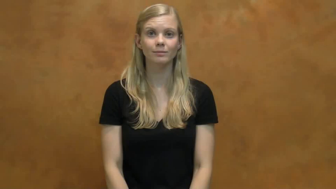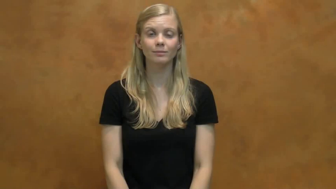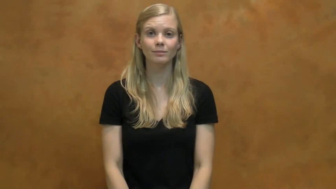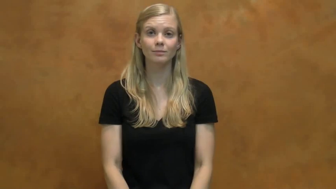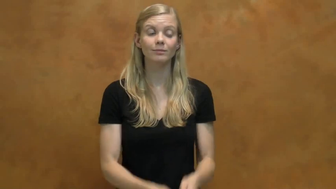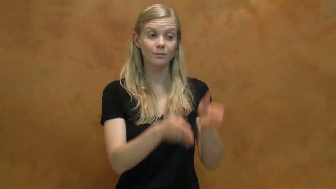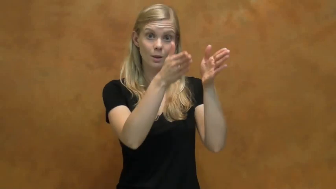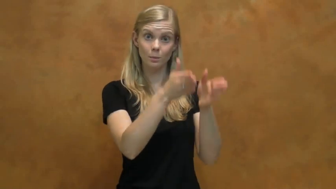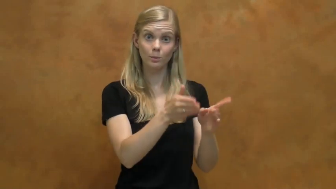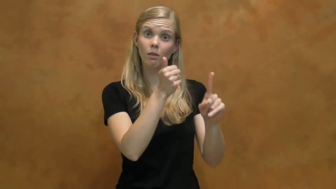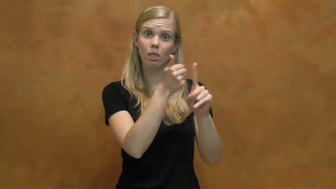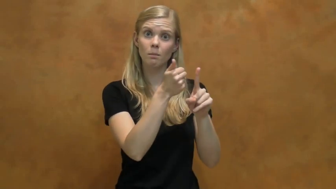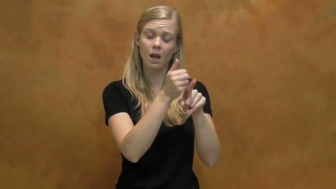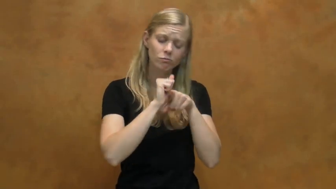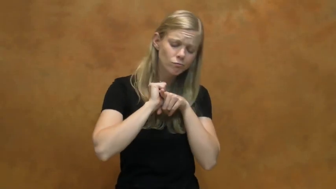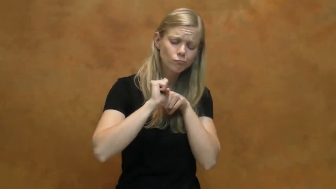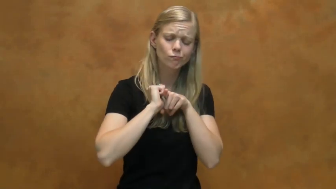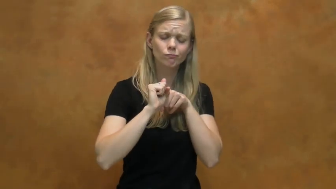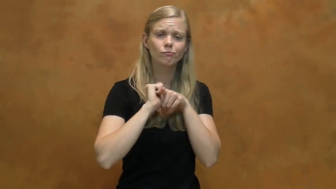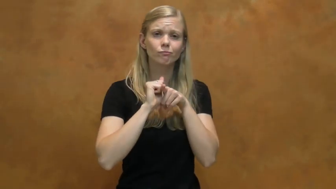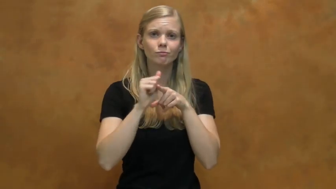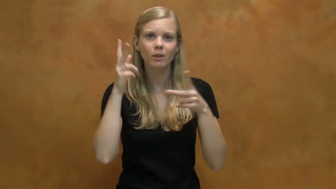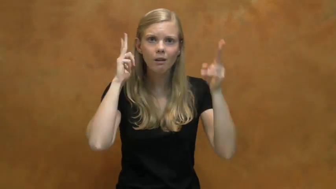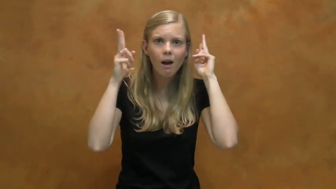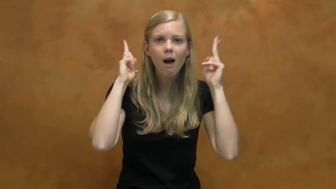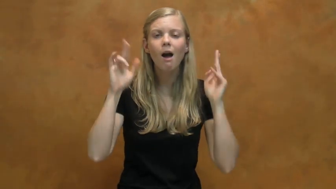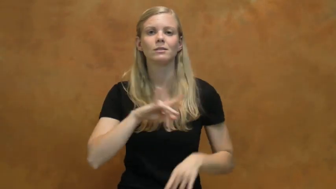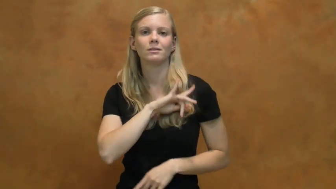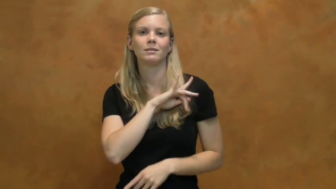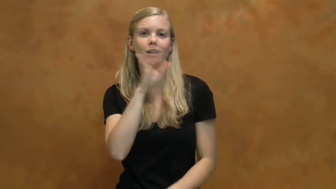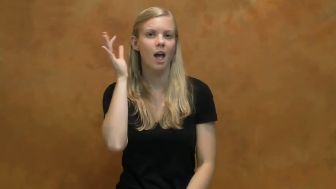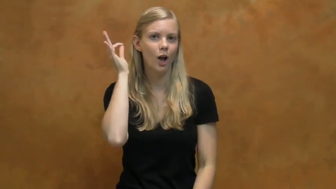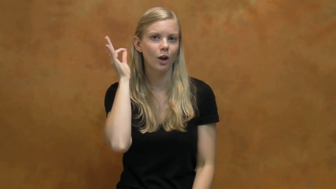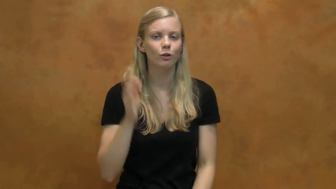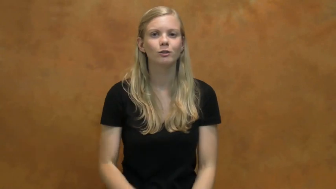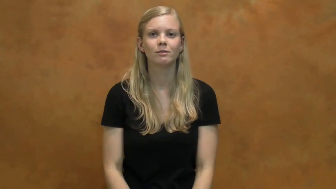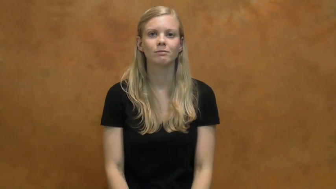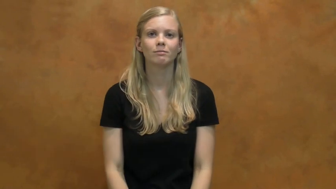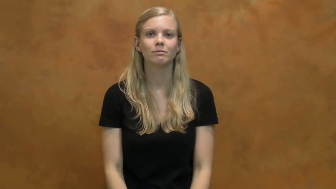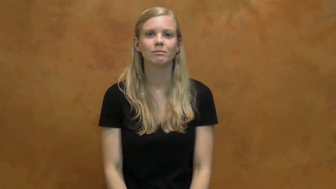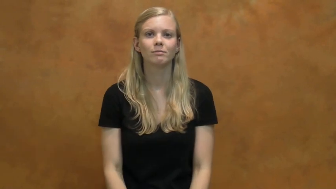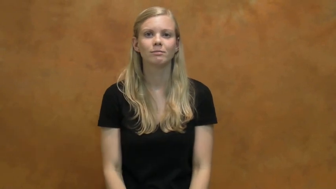hairstylist